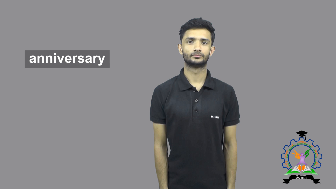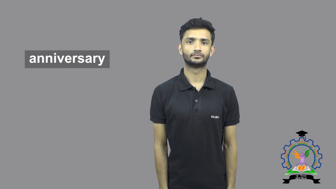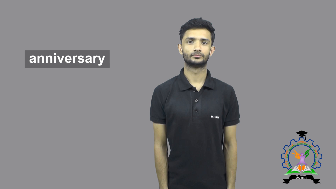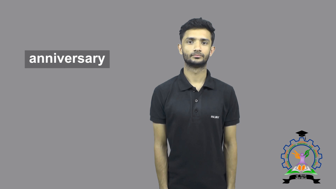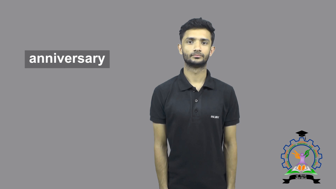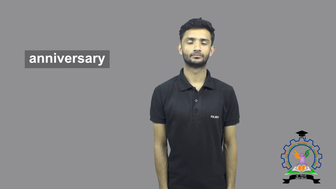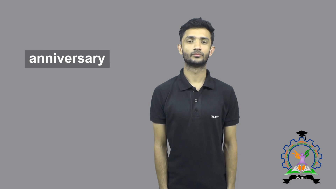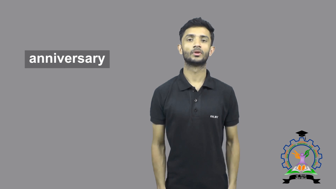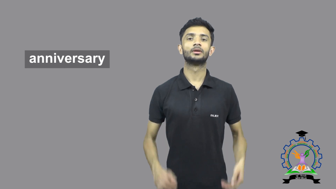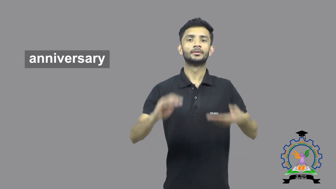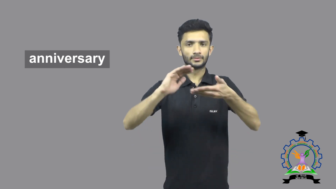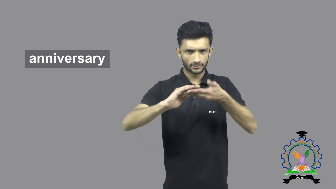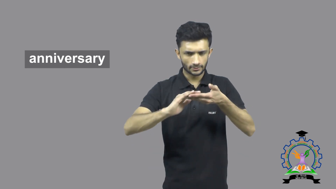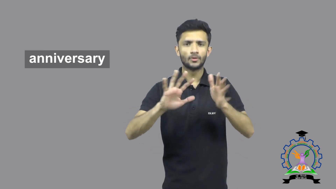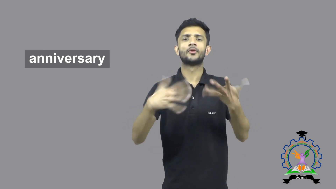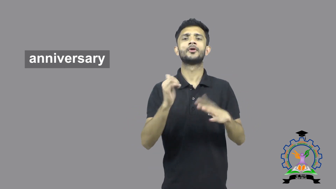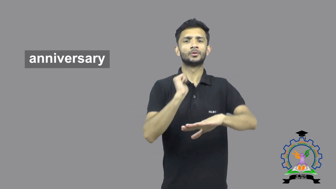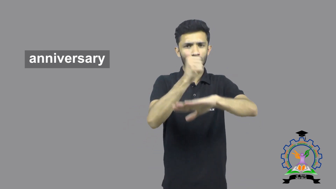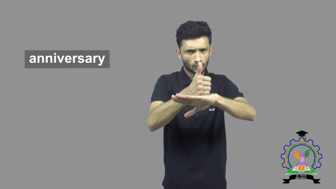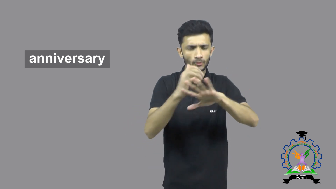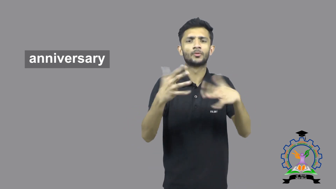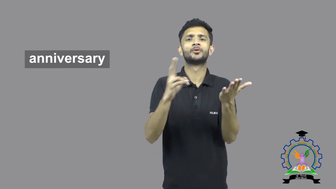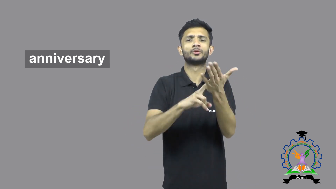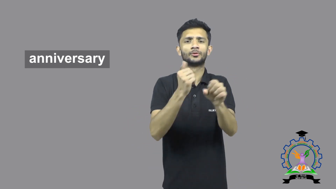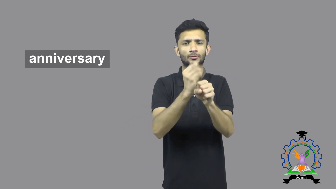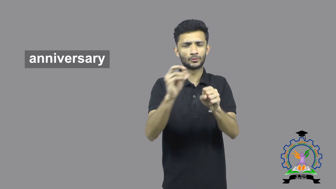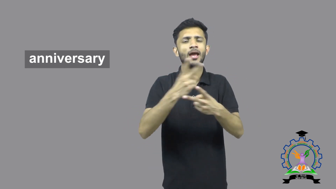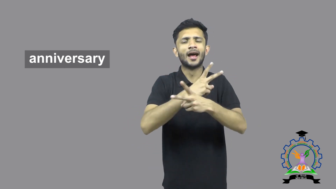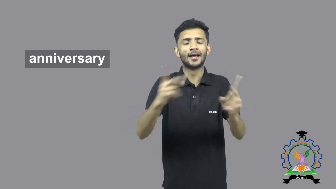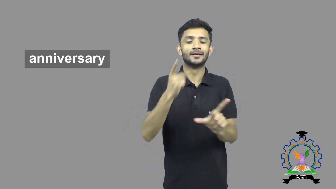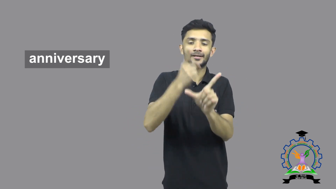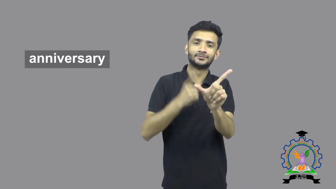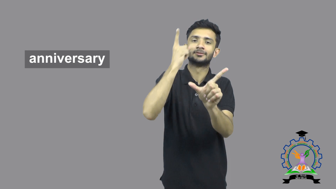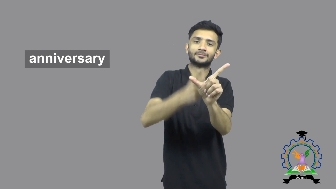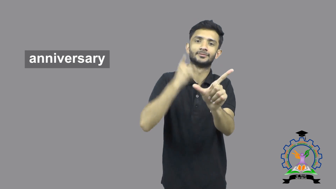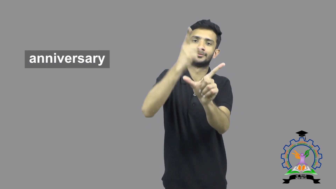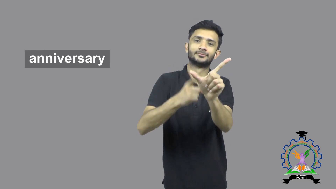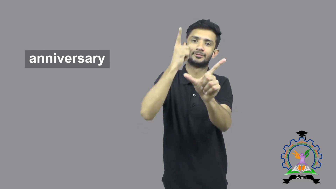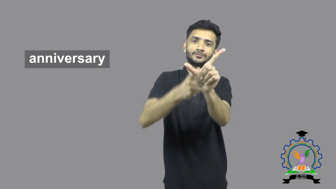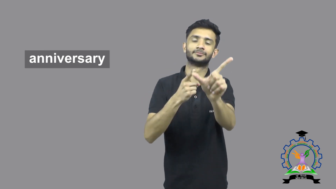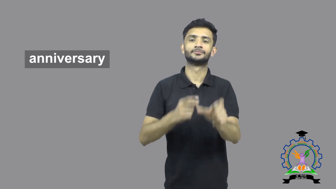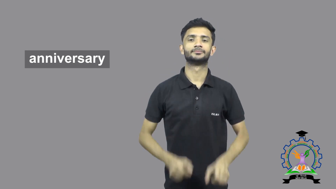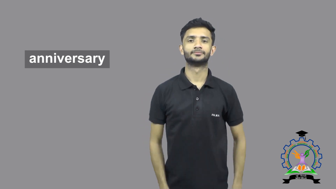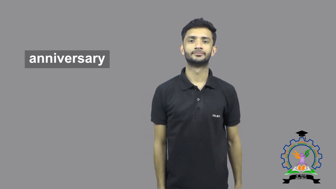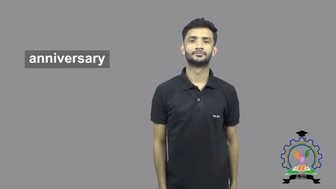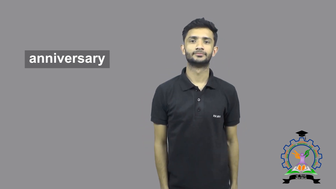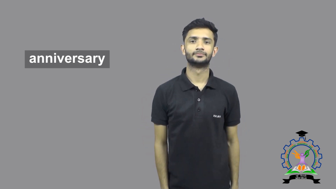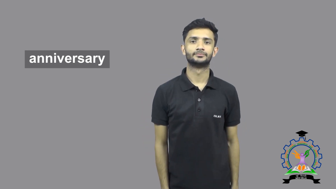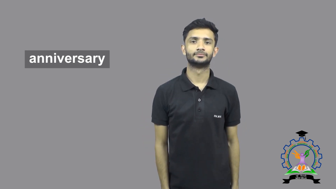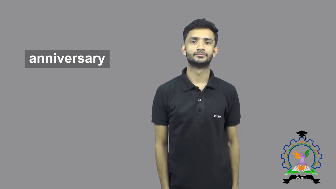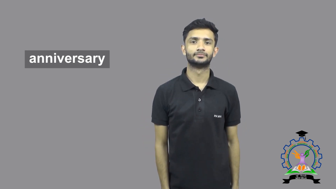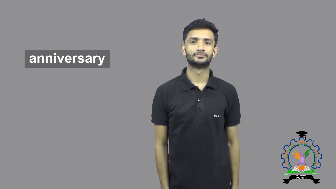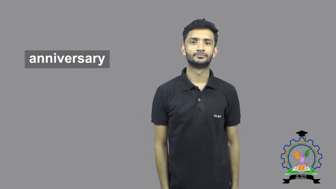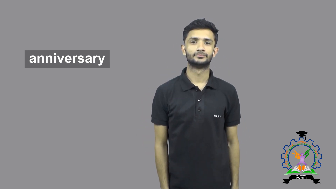anniversary